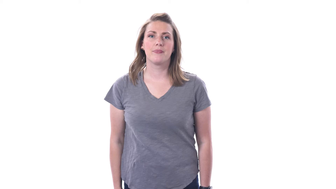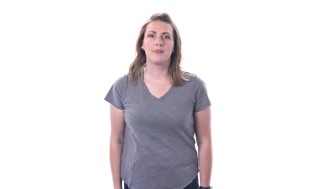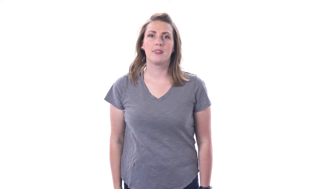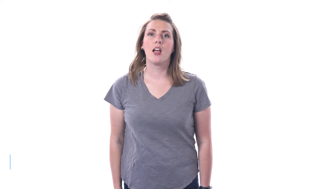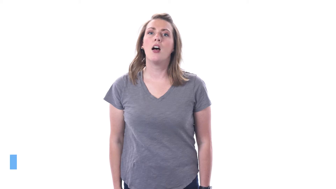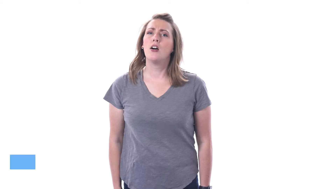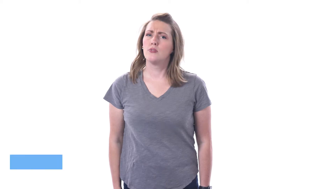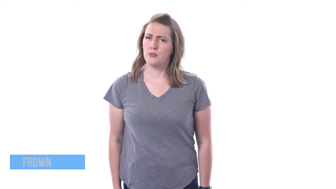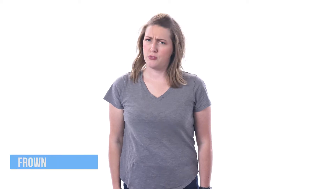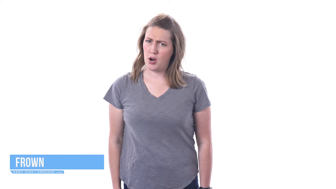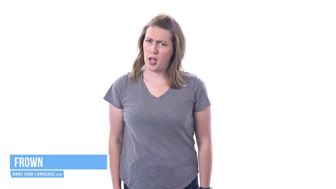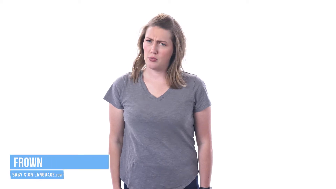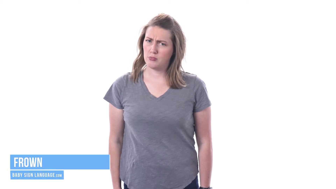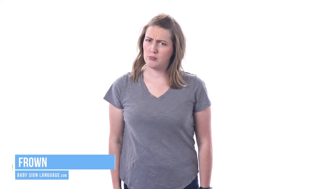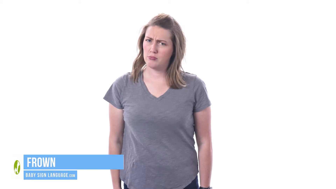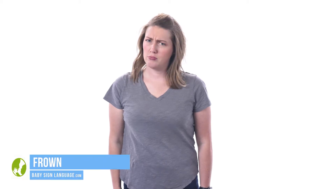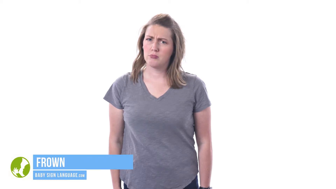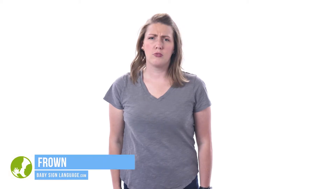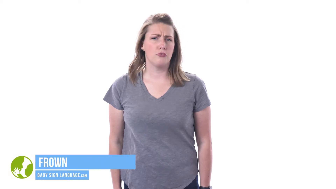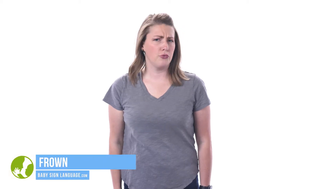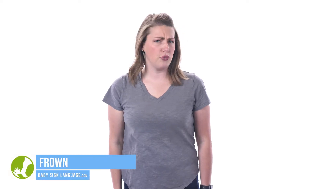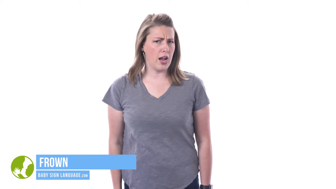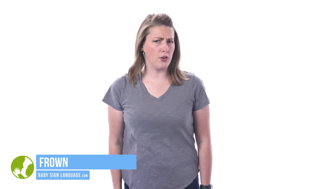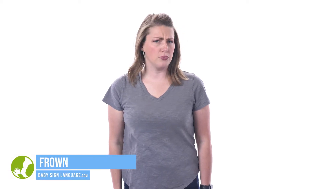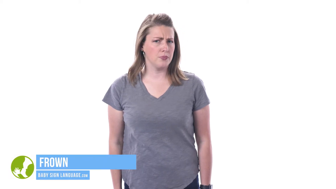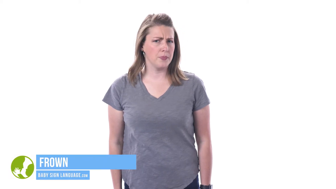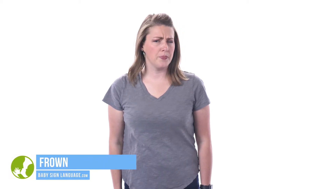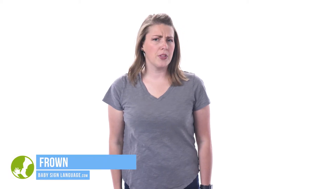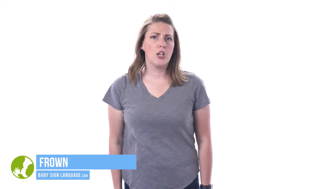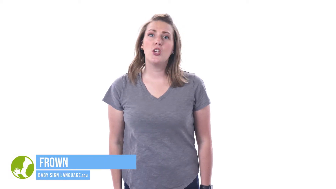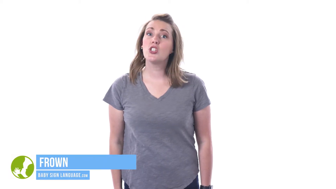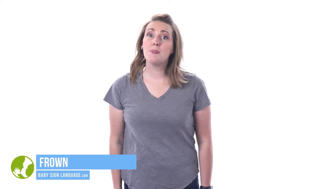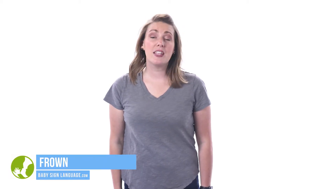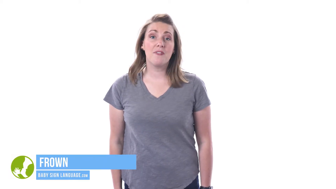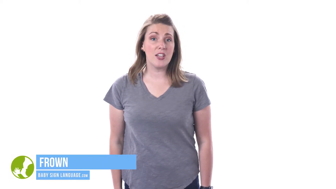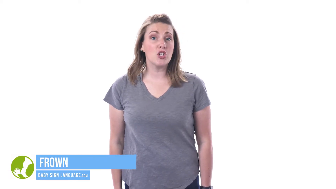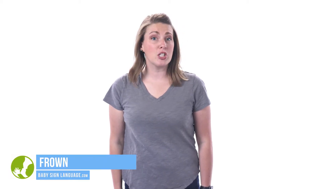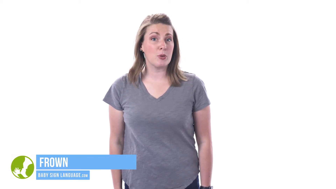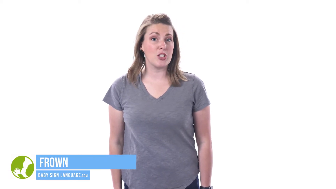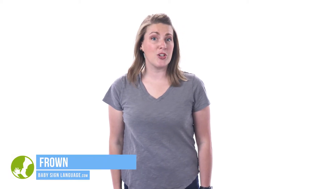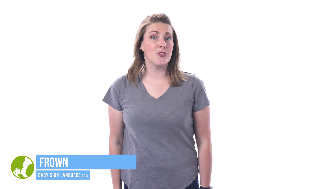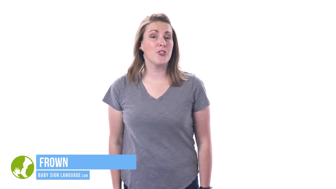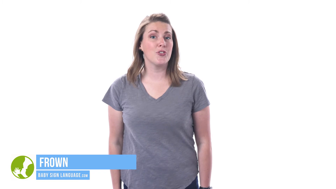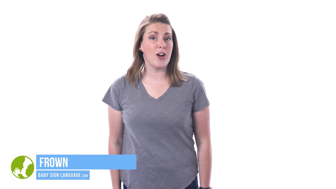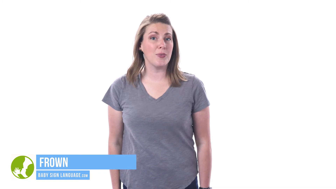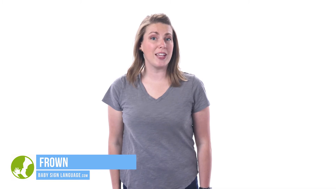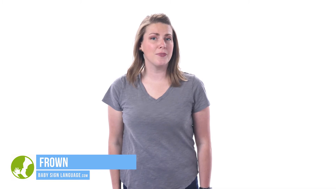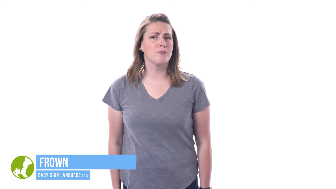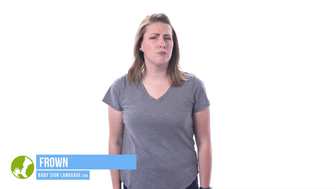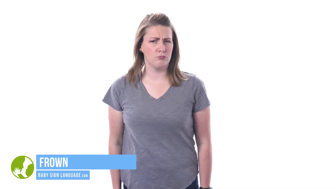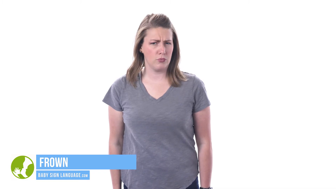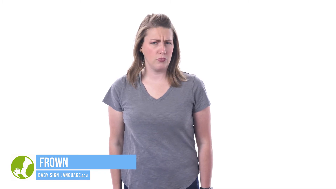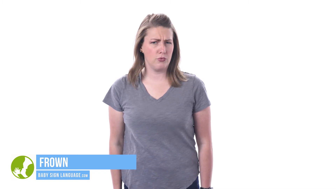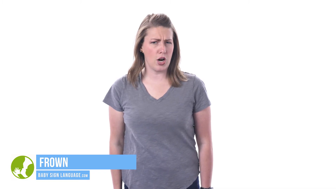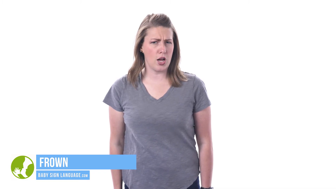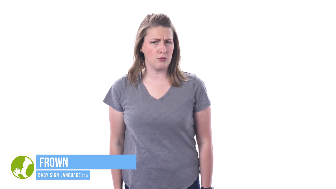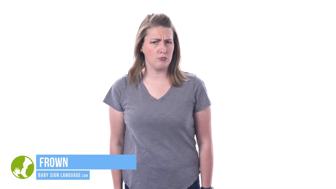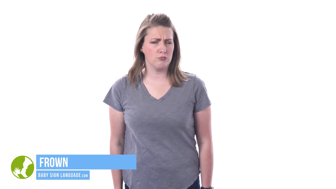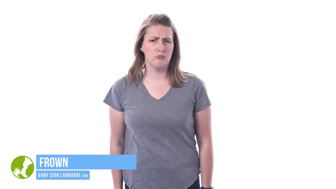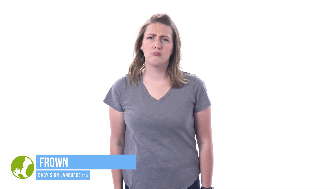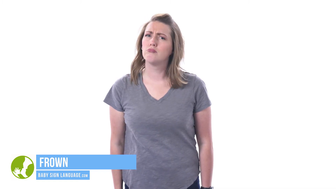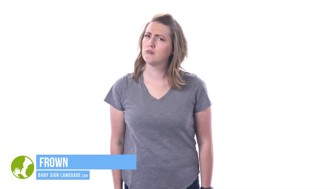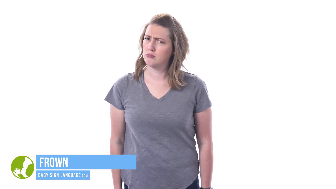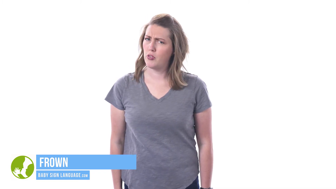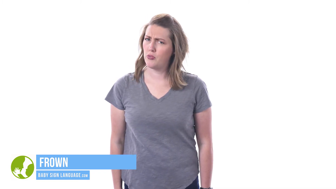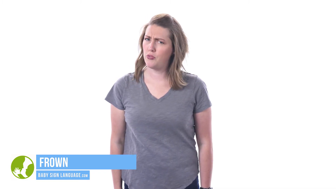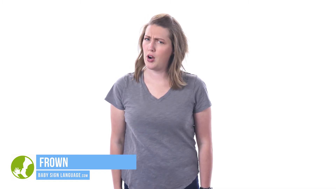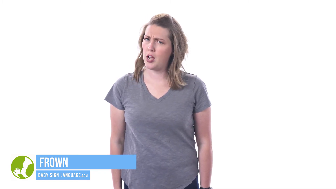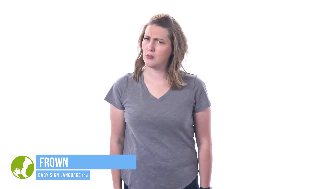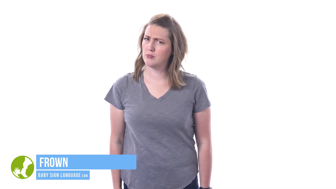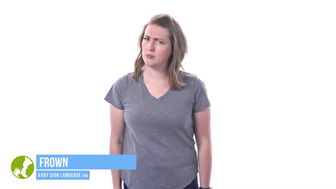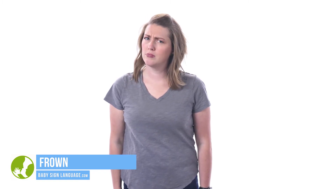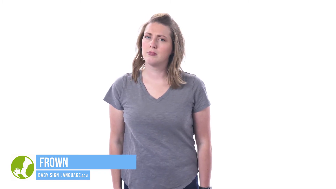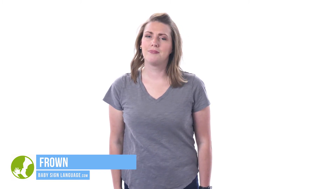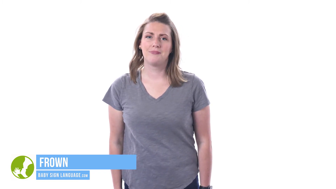Frown